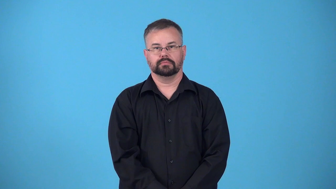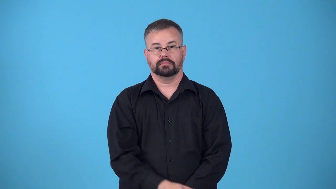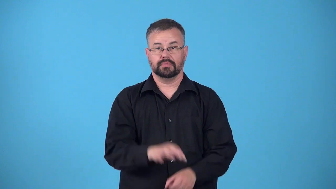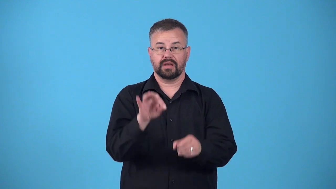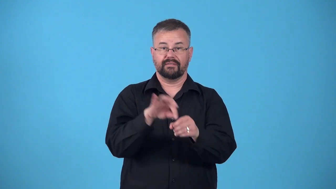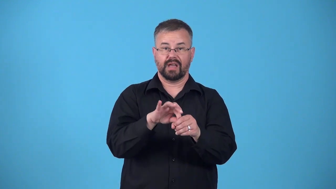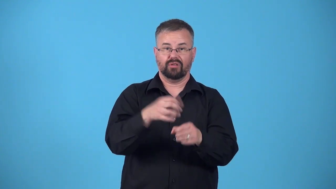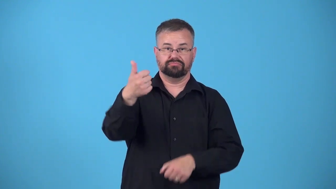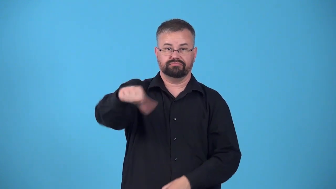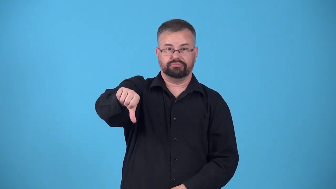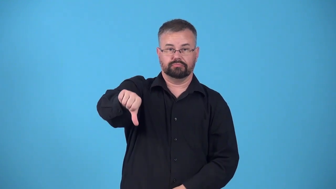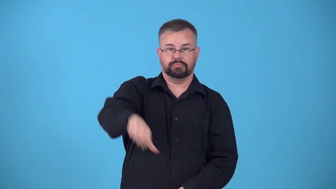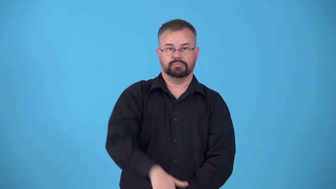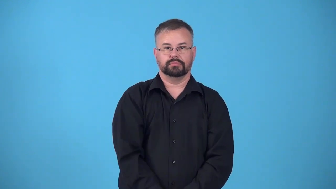abstention